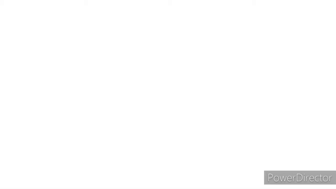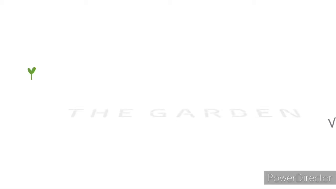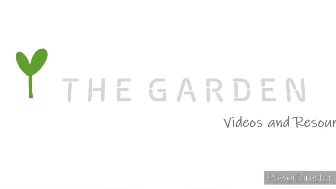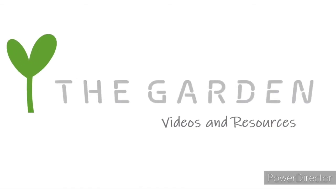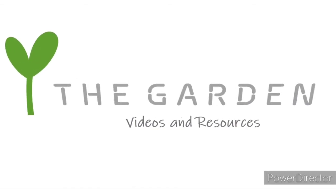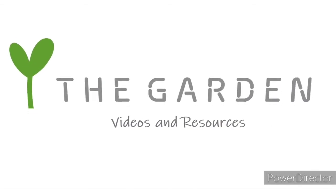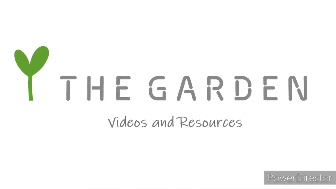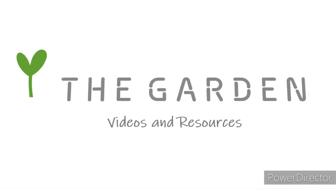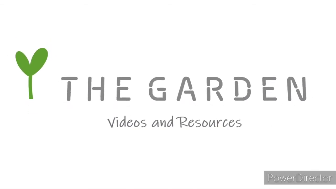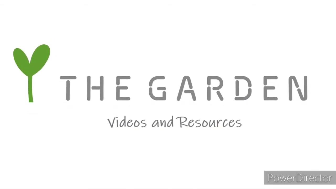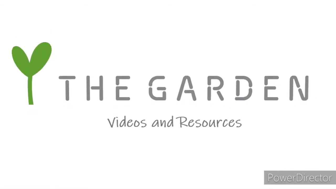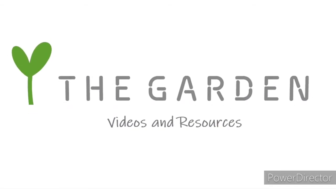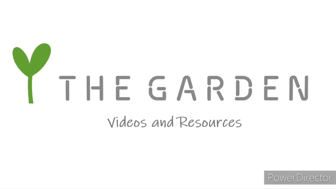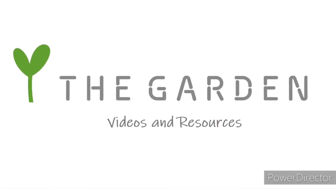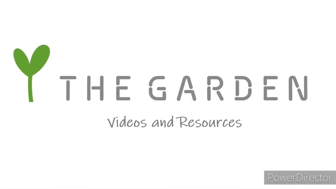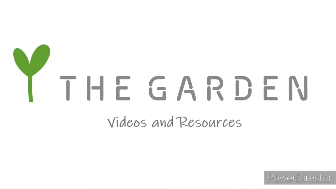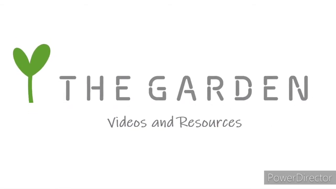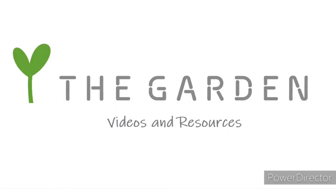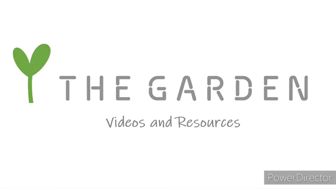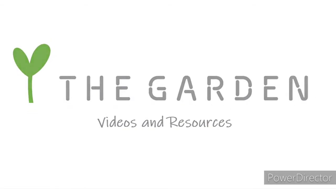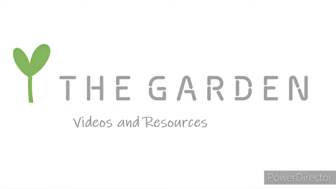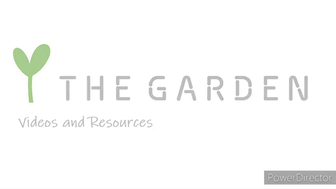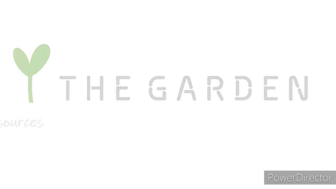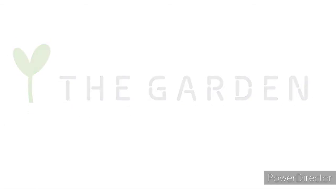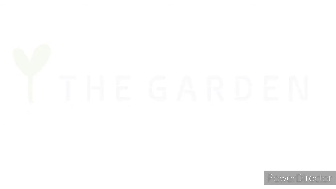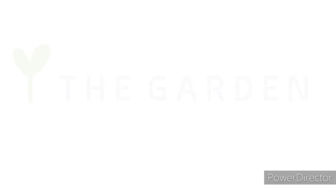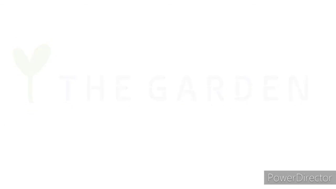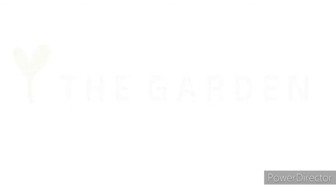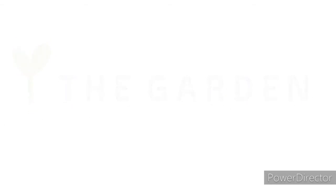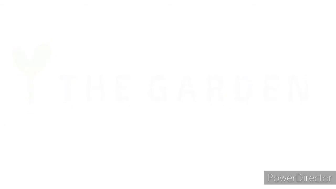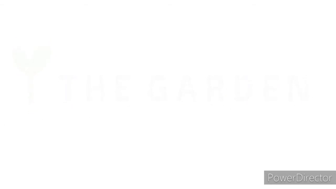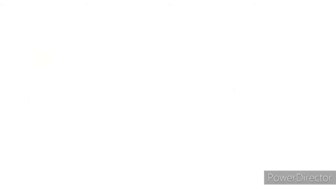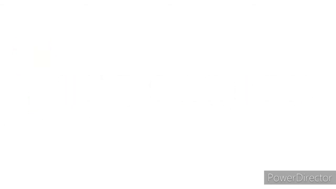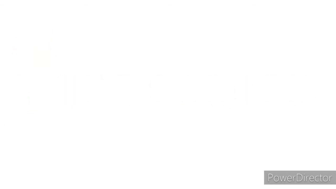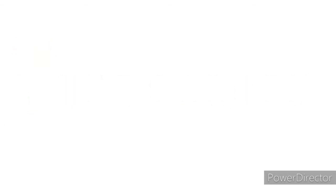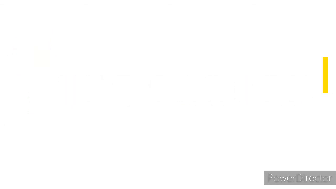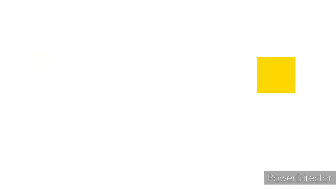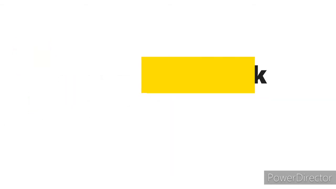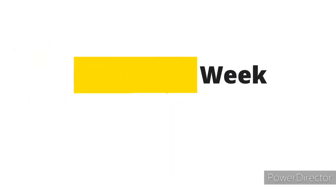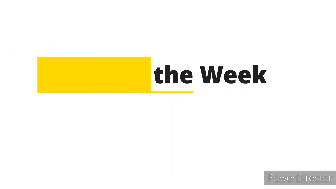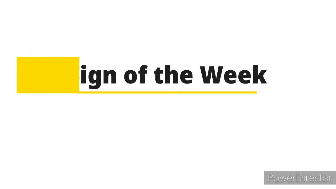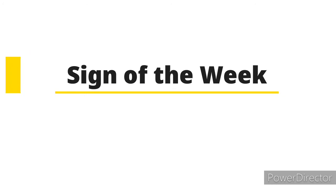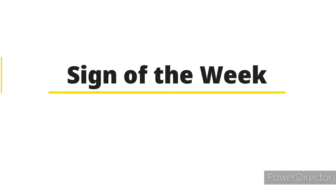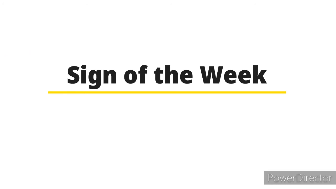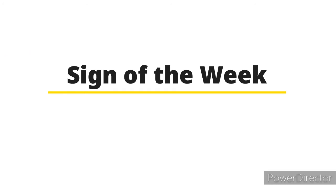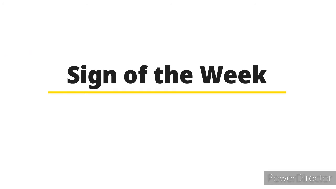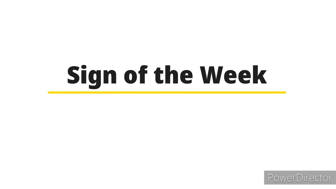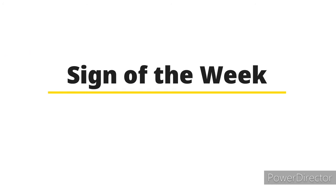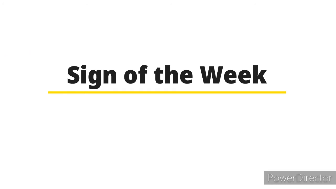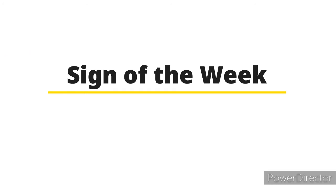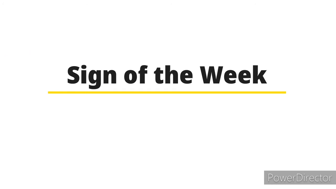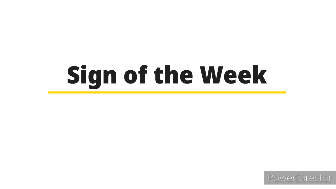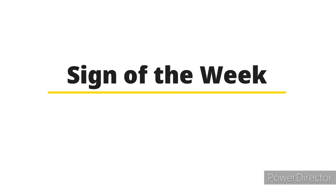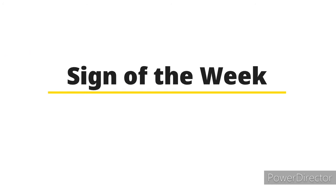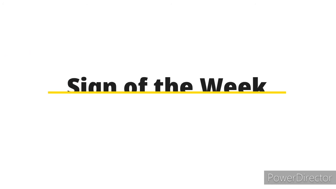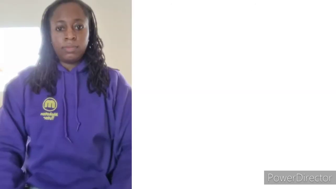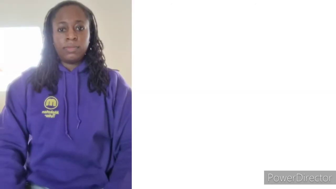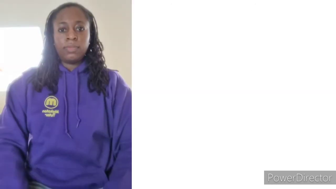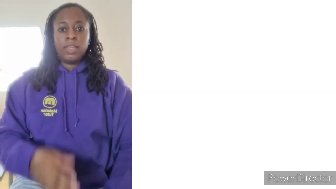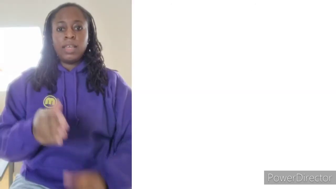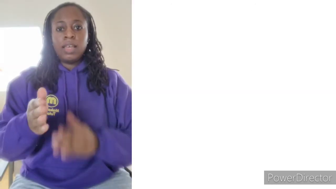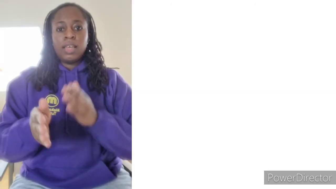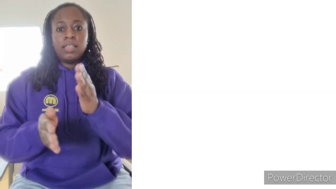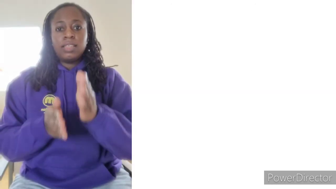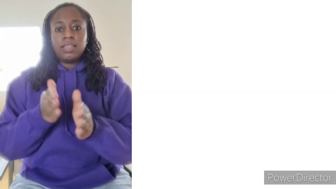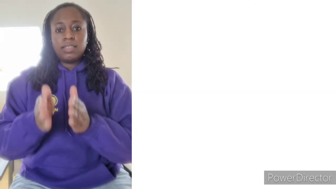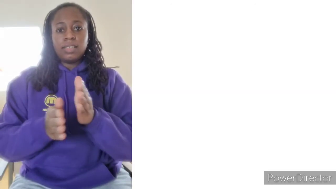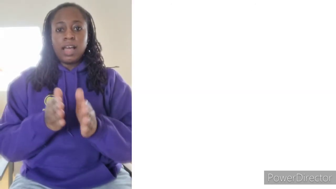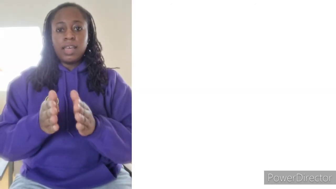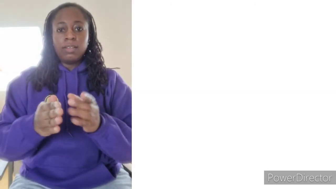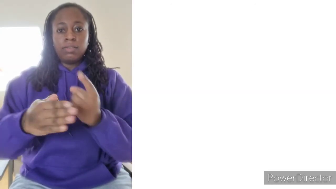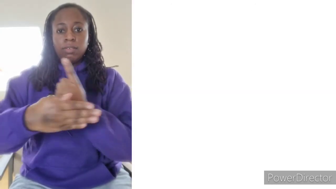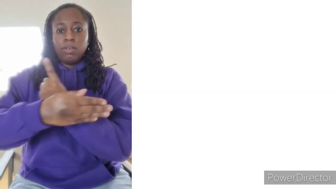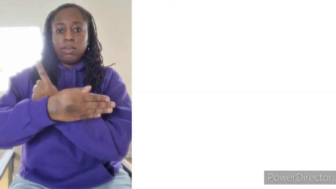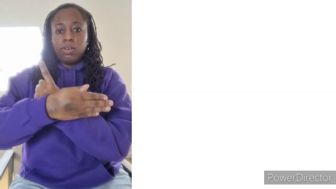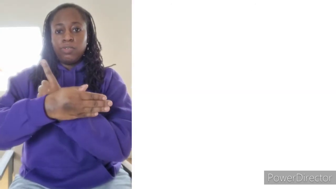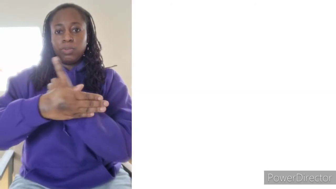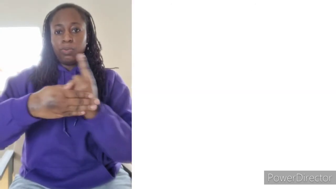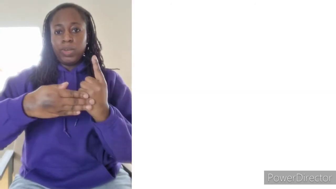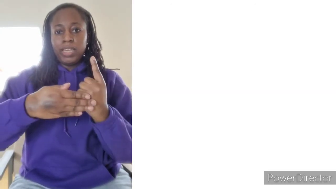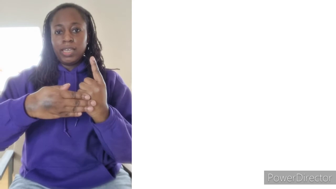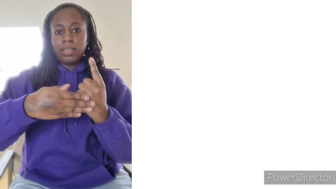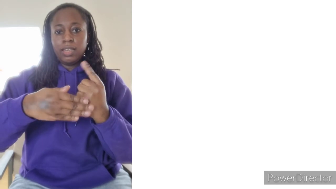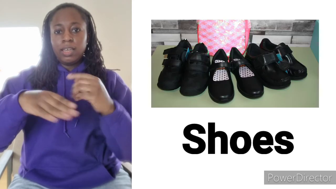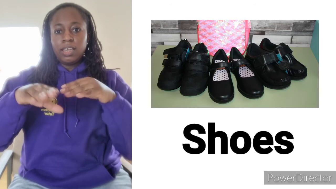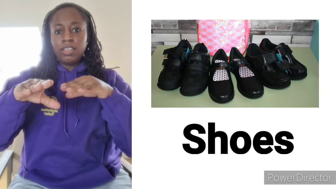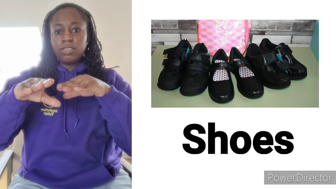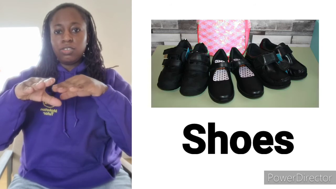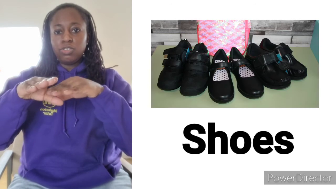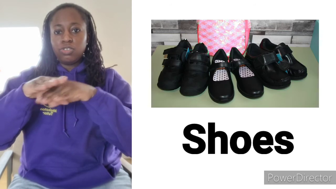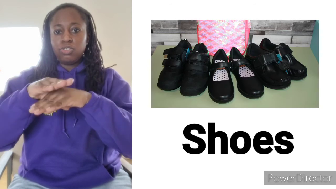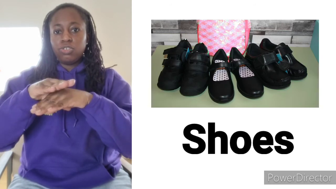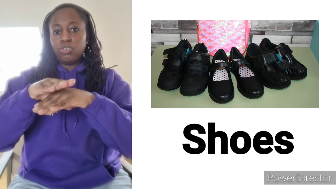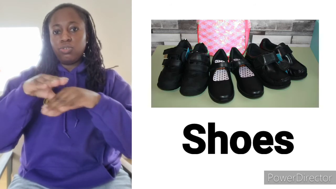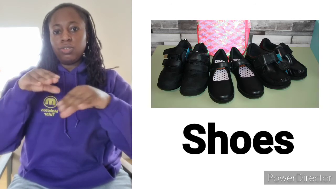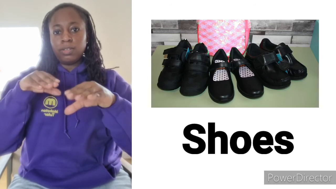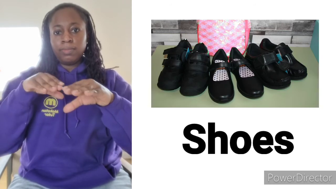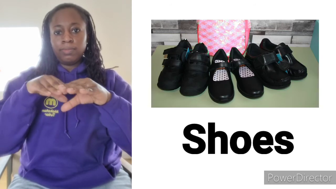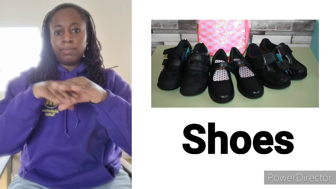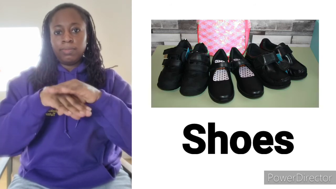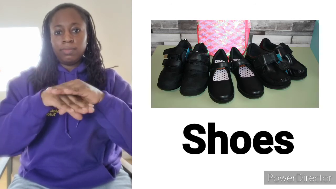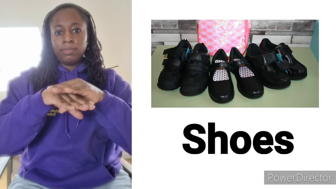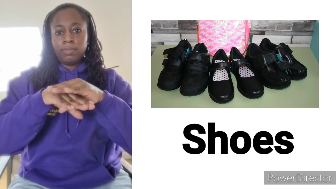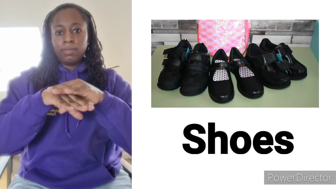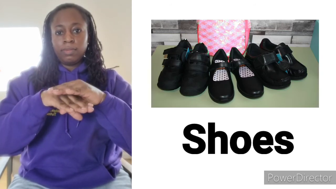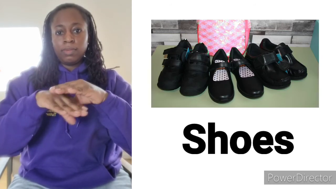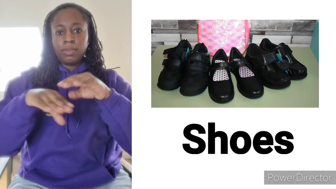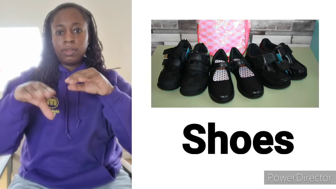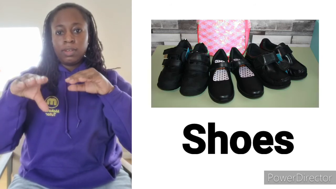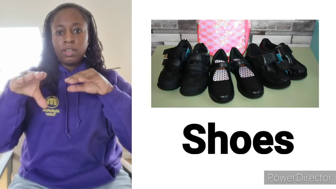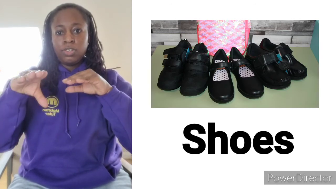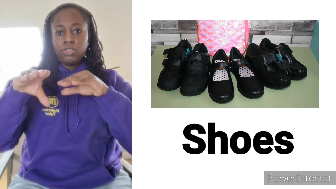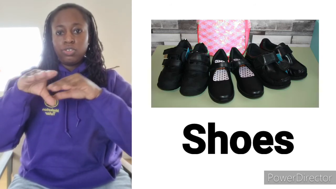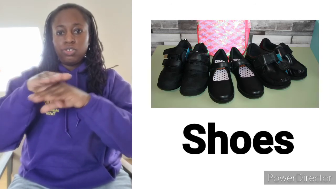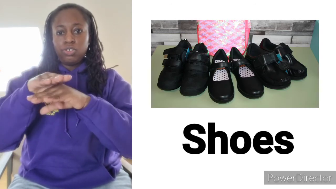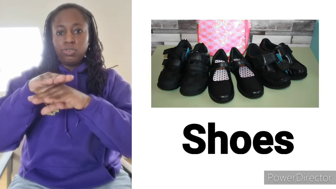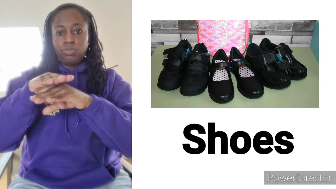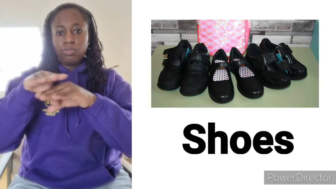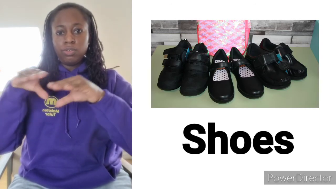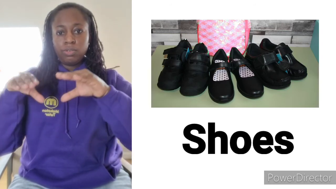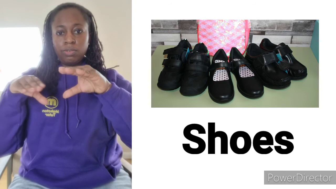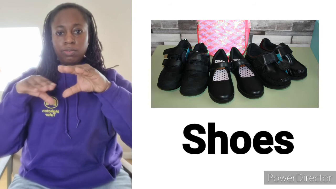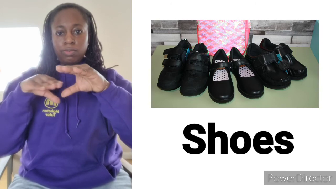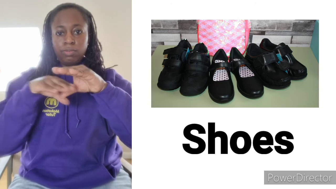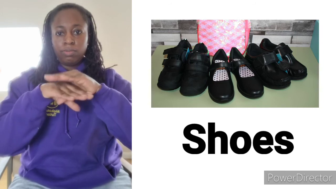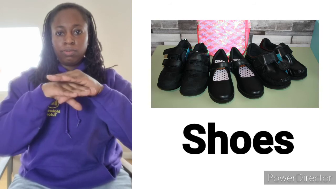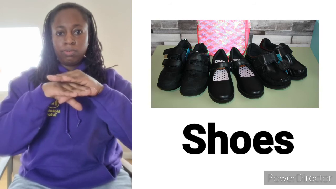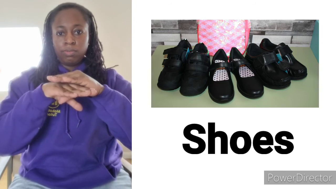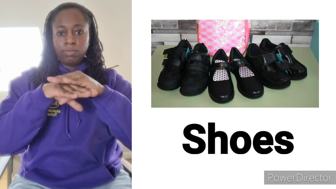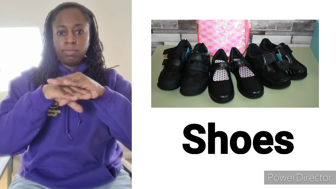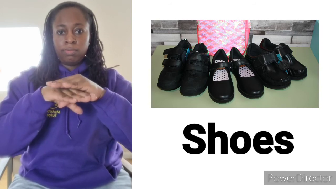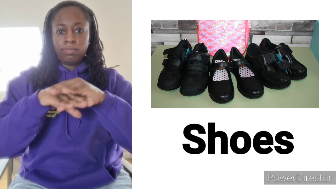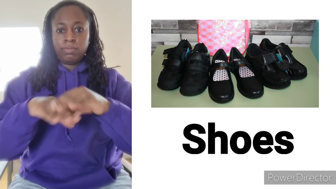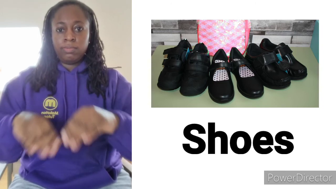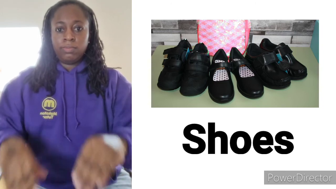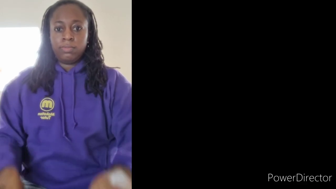Shoes